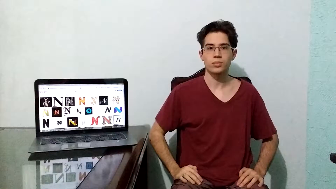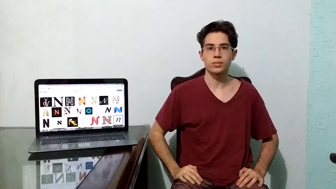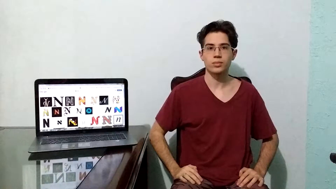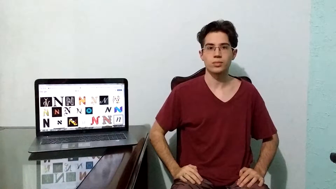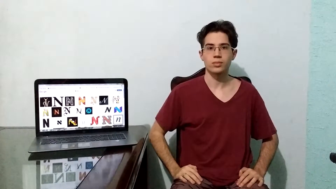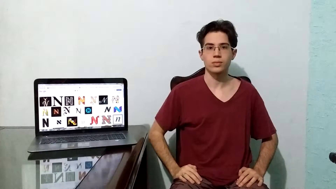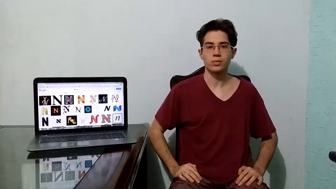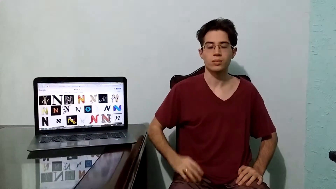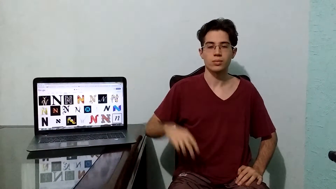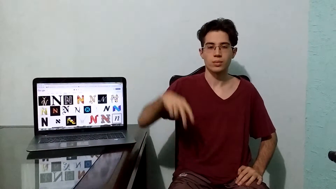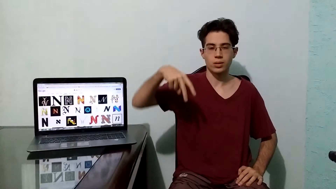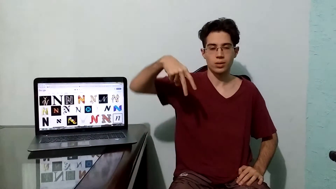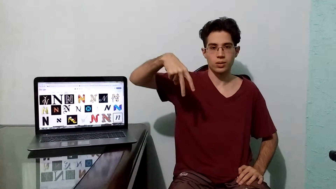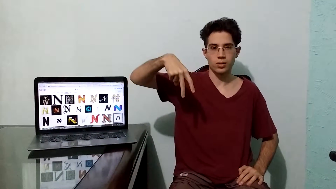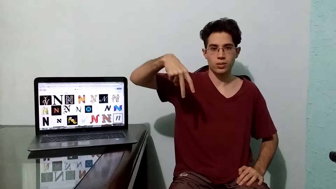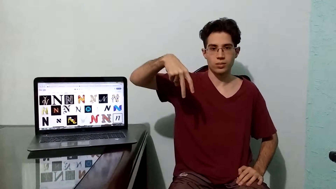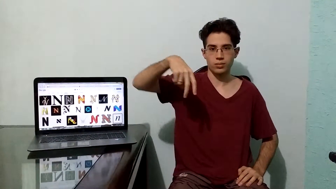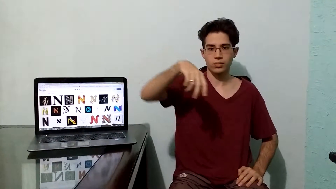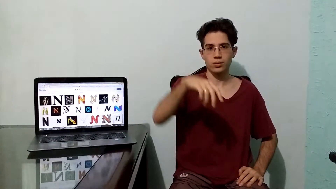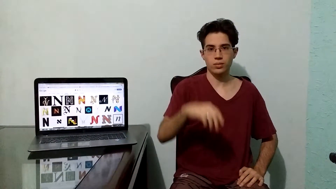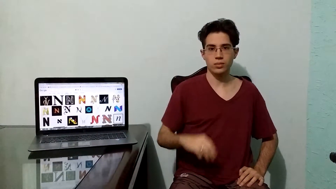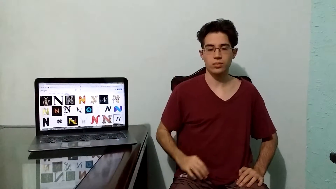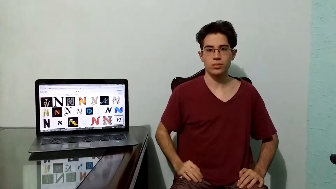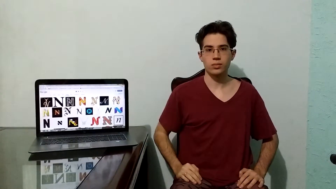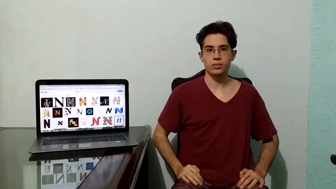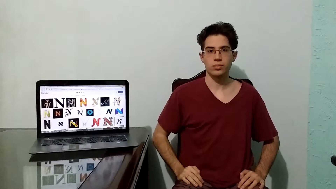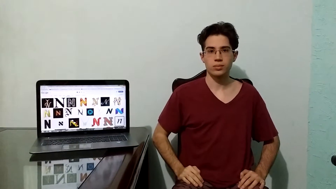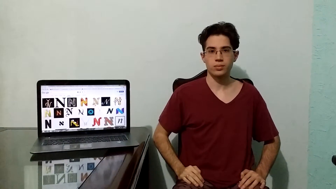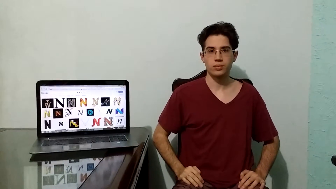lettern